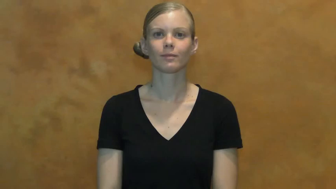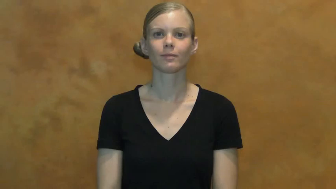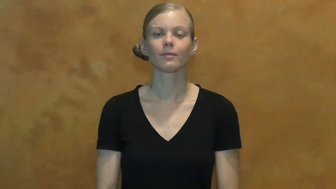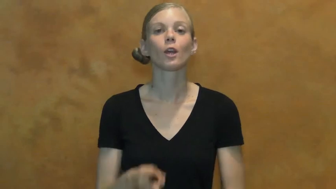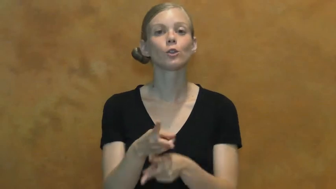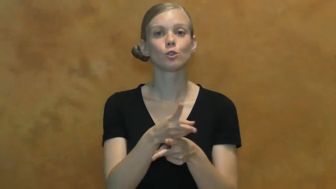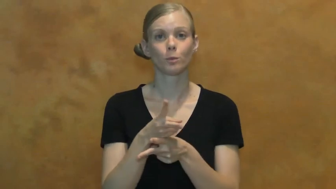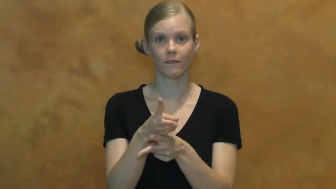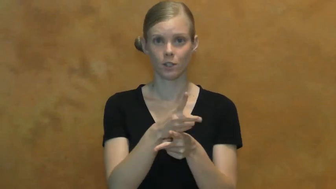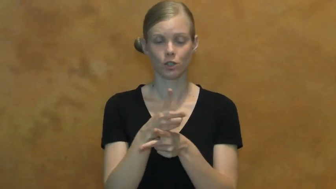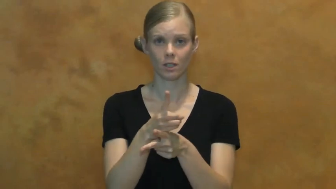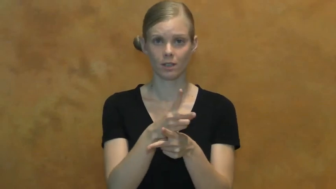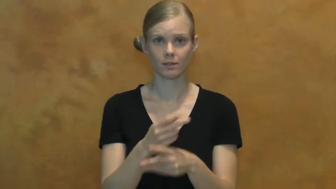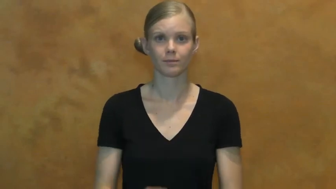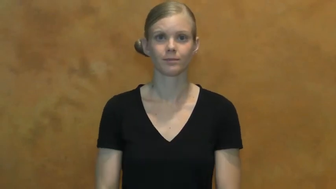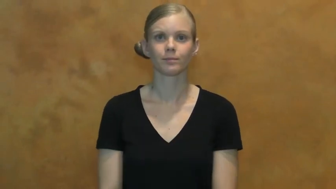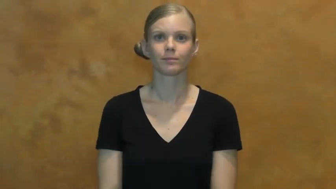supervision